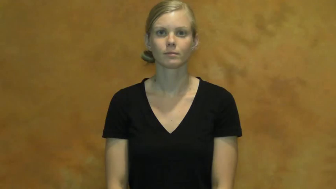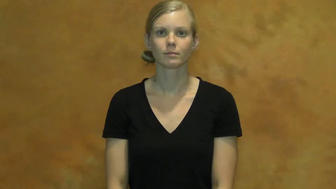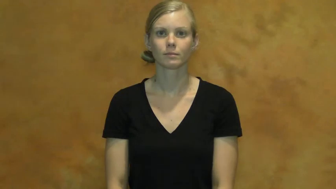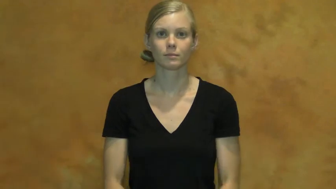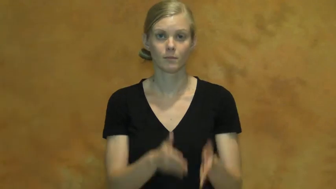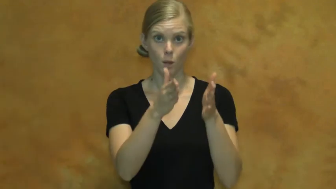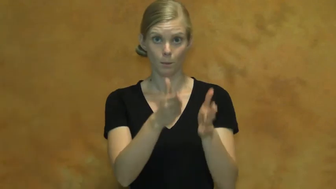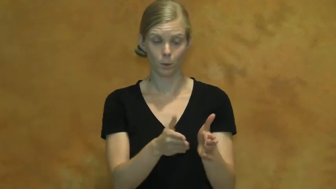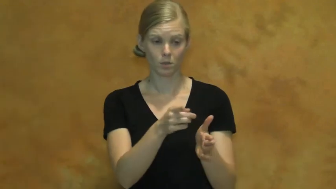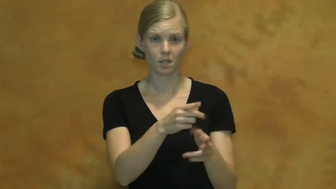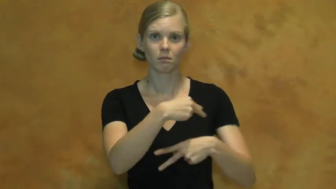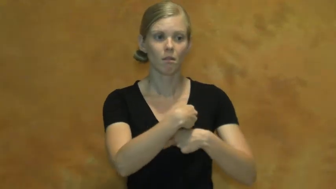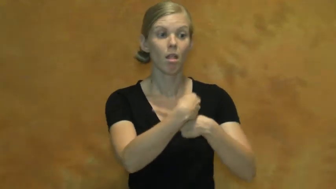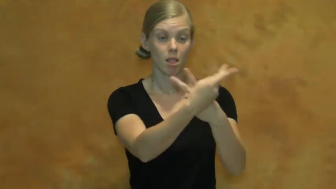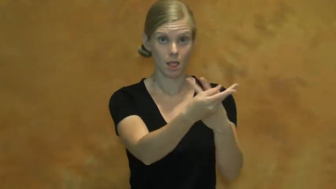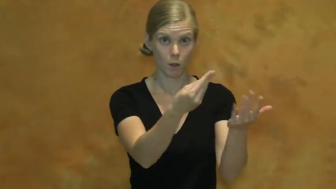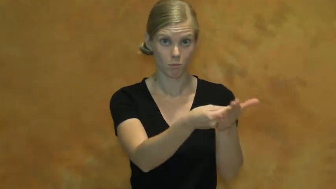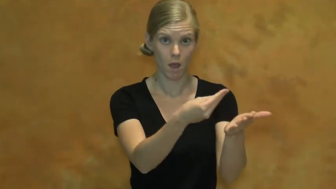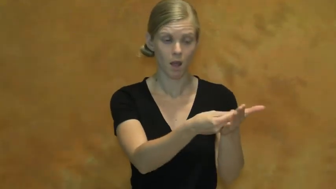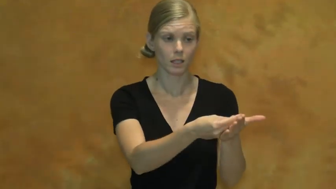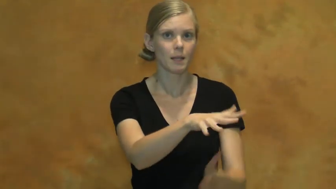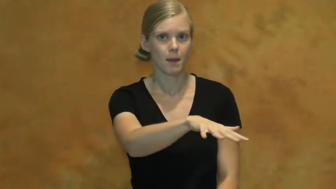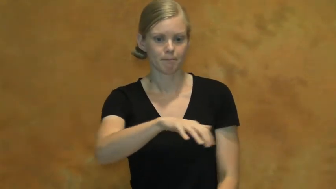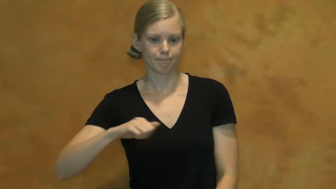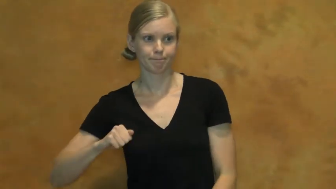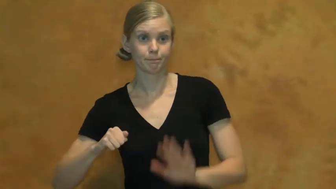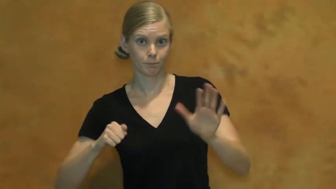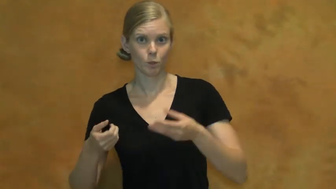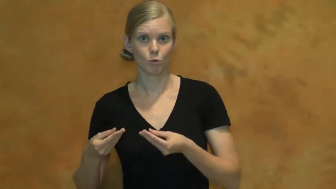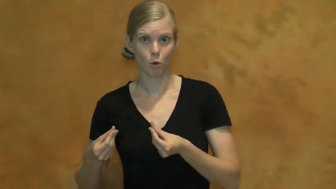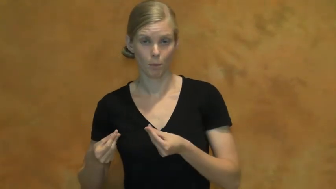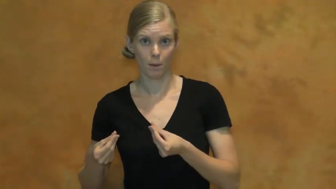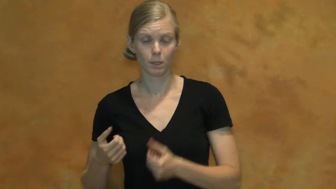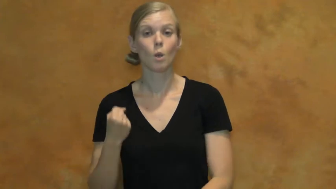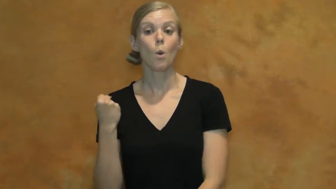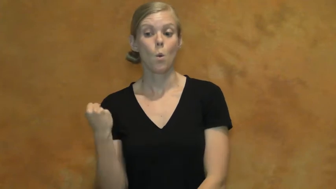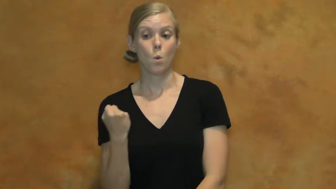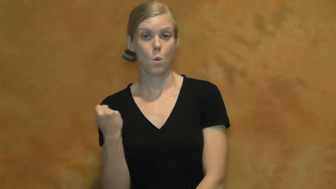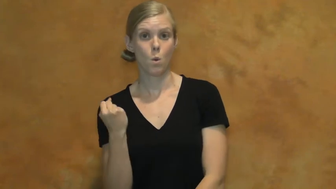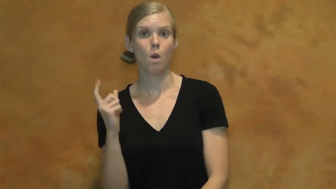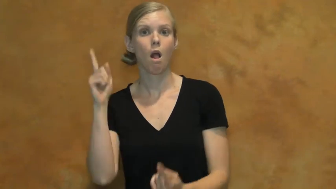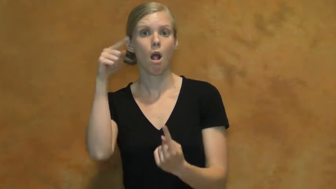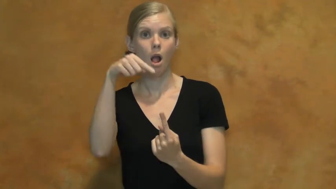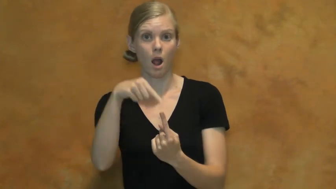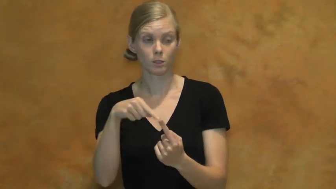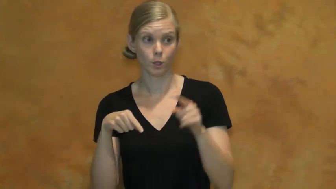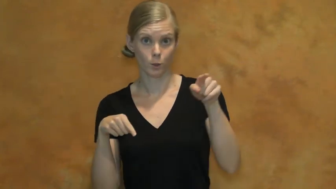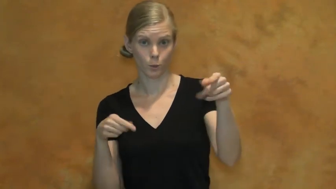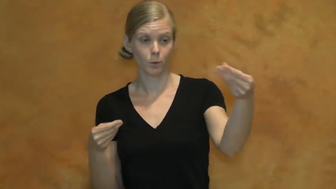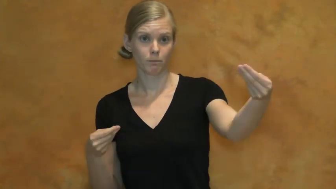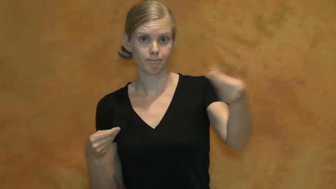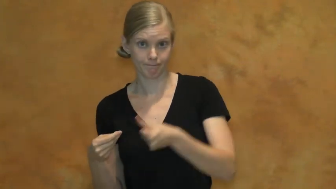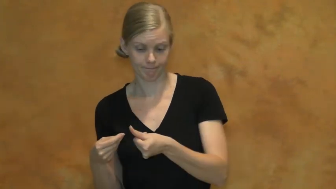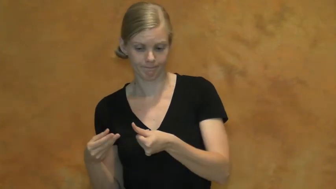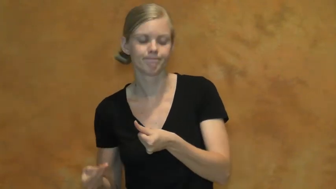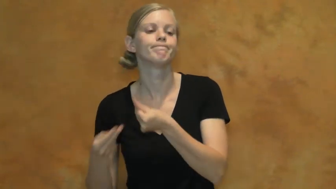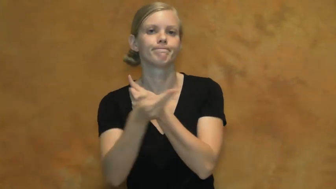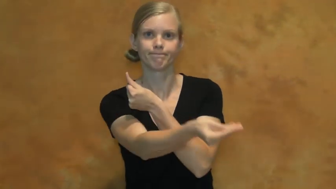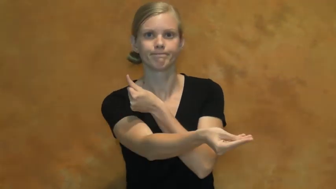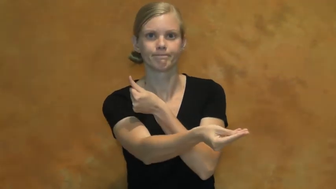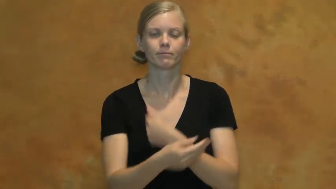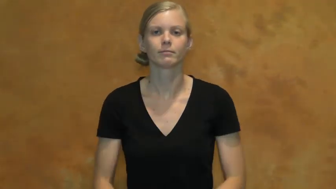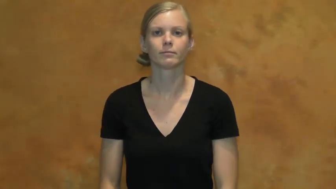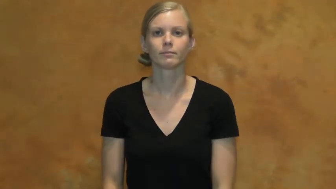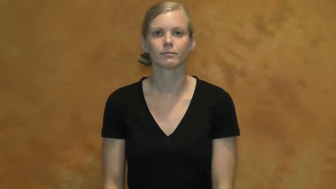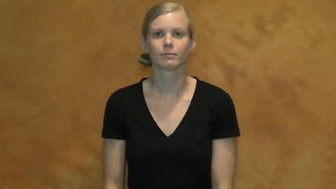pawnbroker